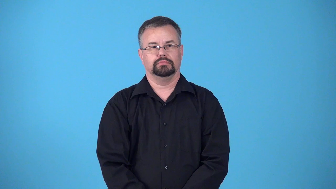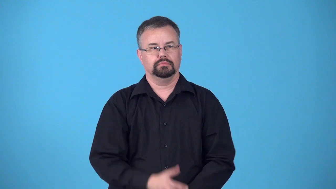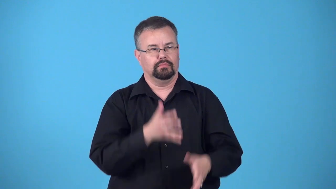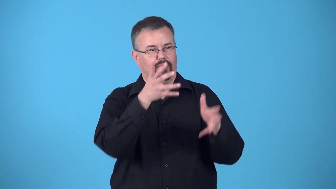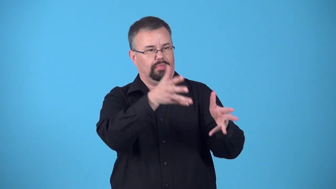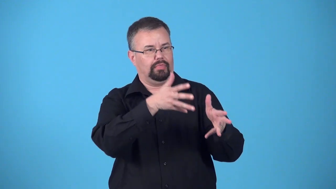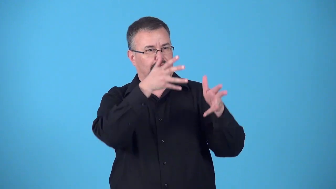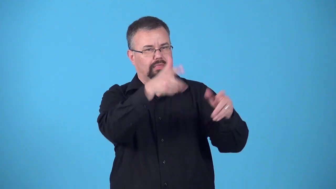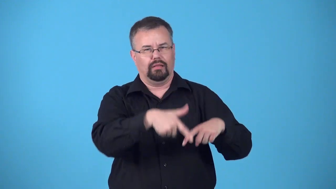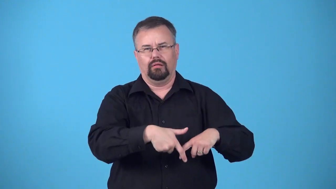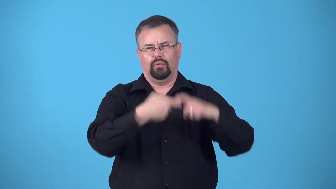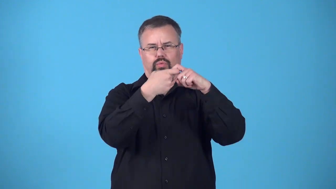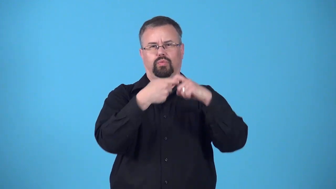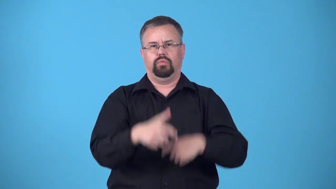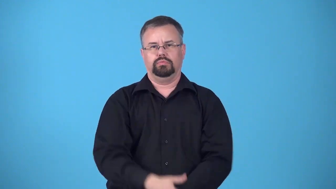on the shelf